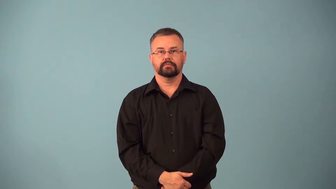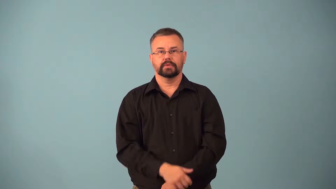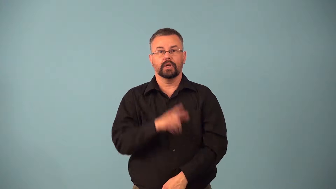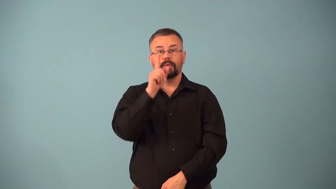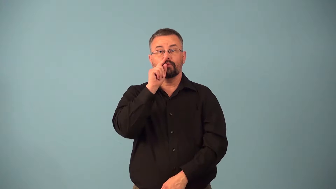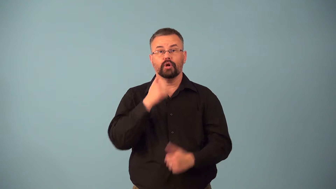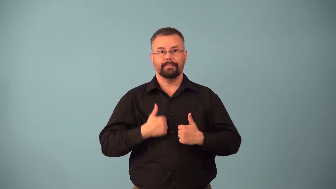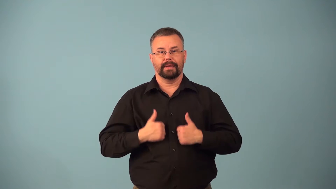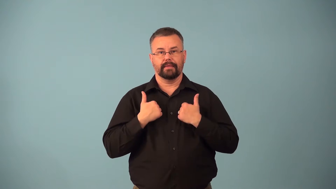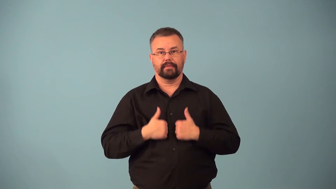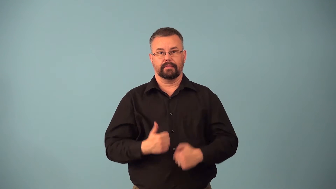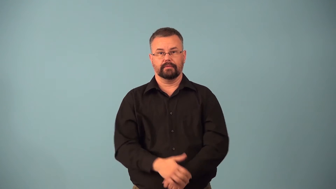birdbath